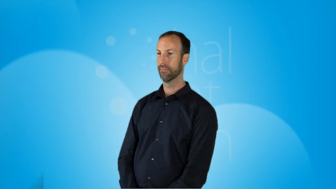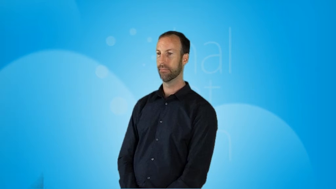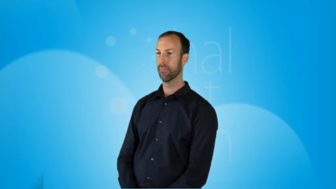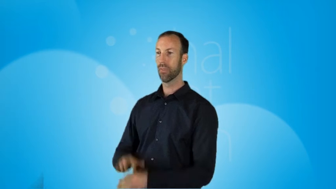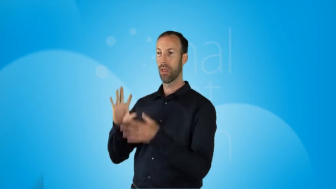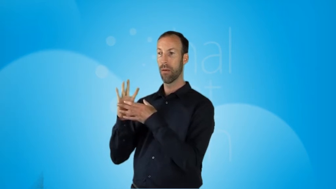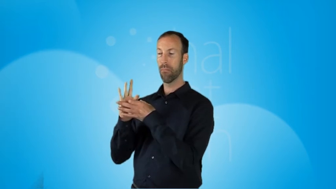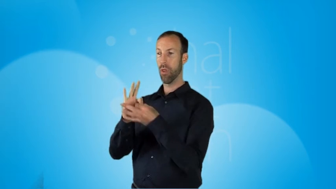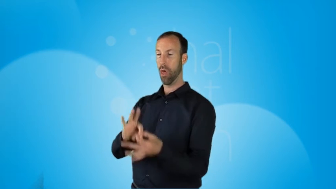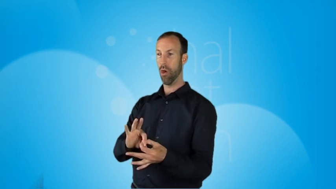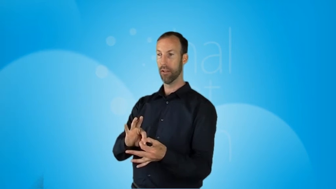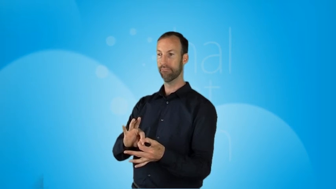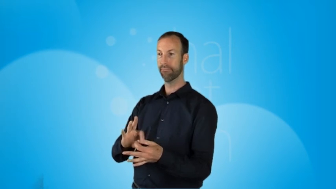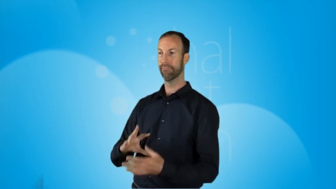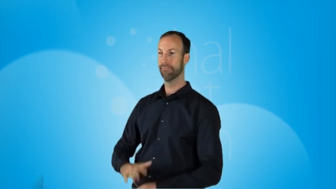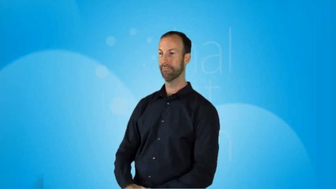belonging